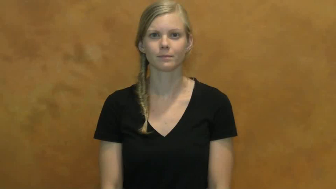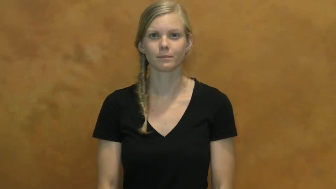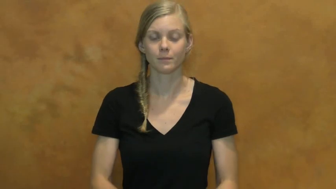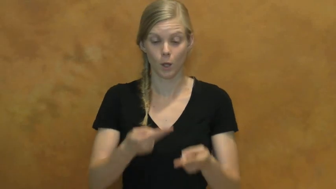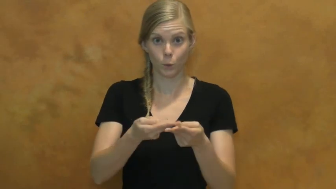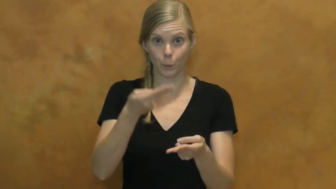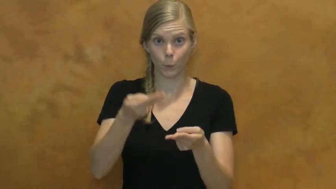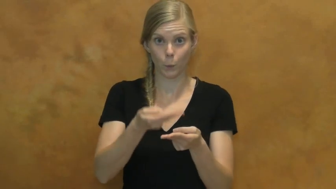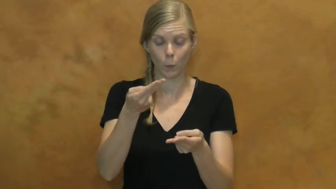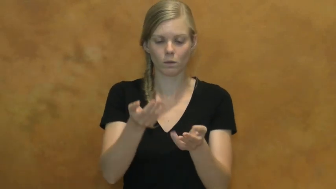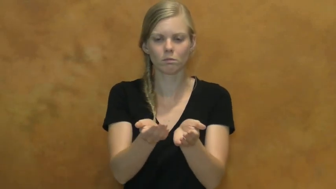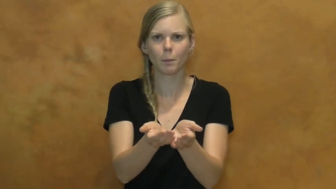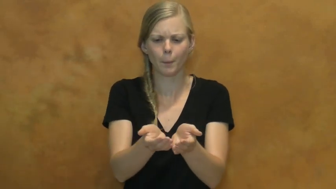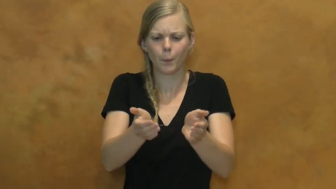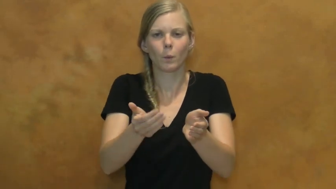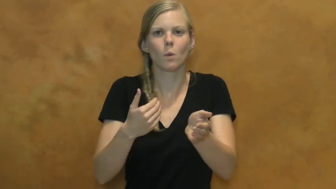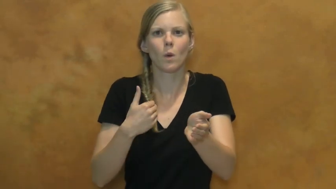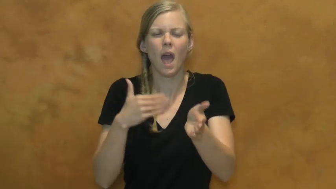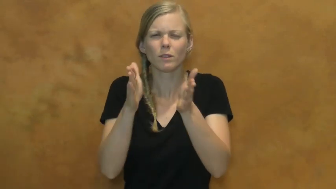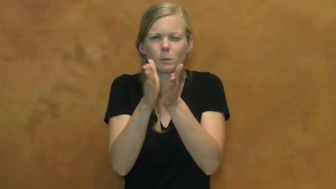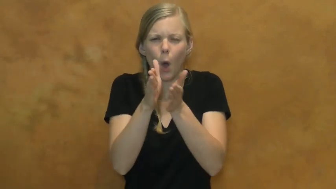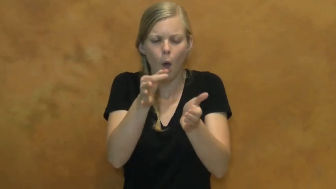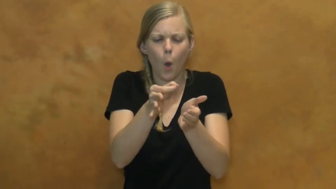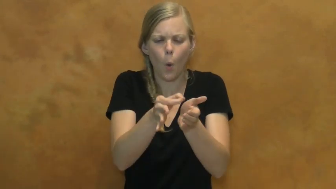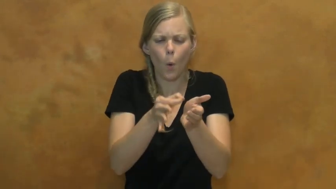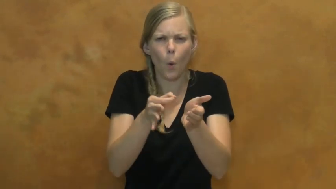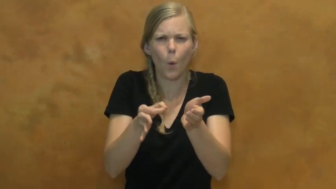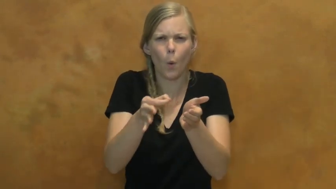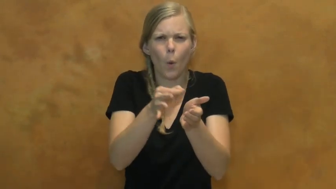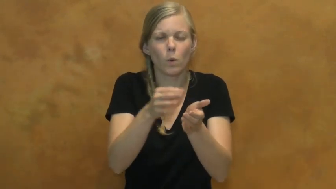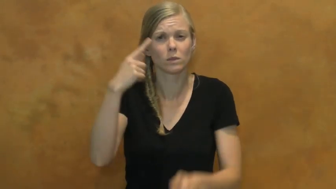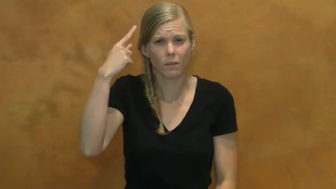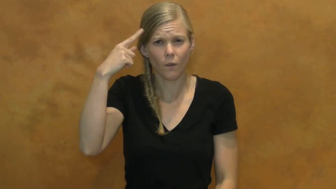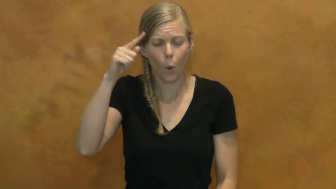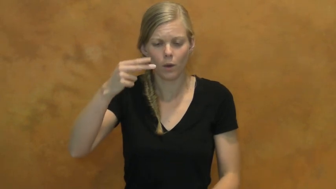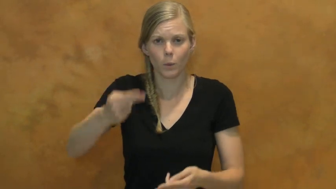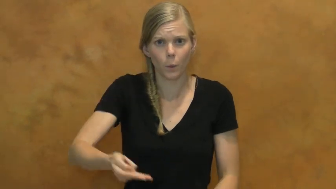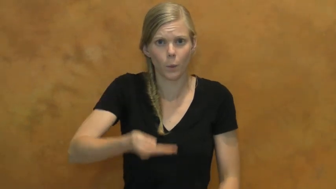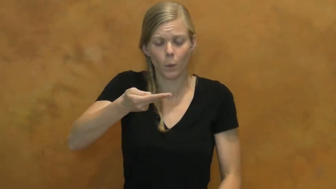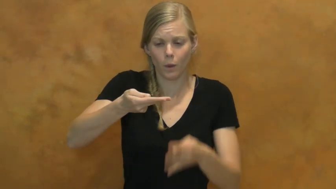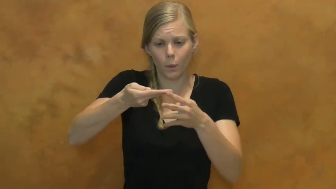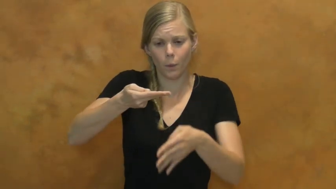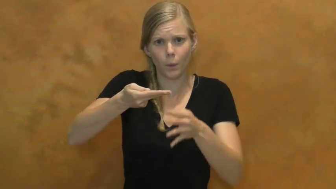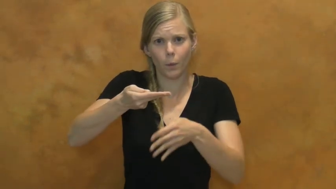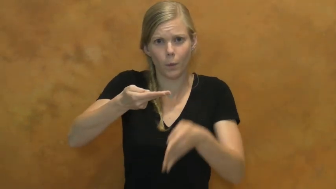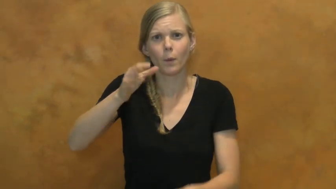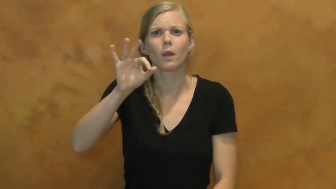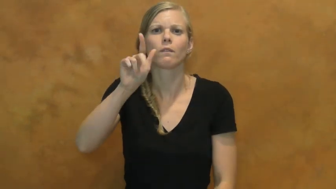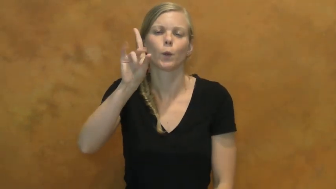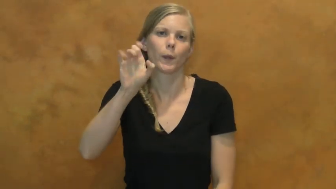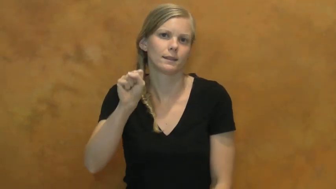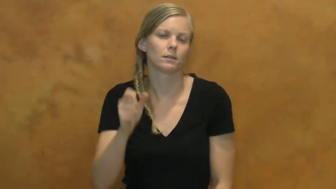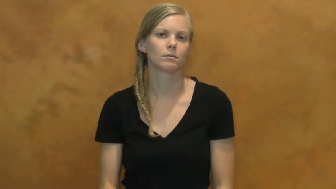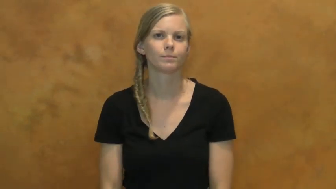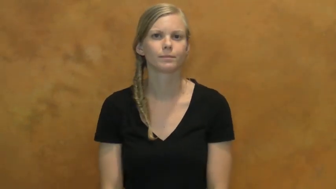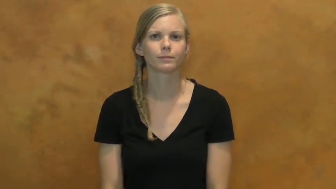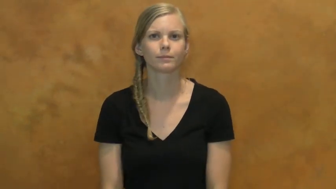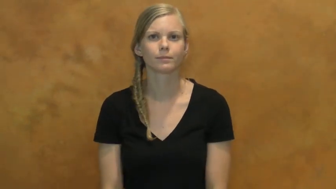draining spoon